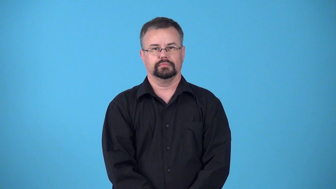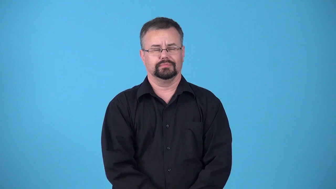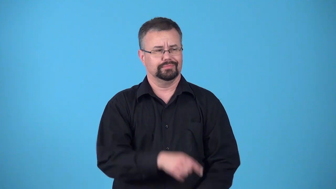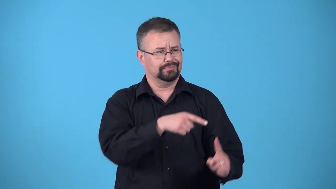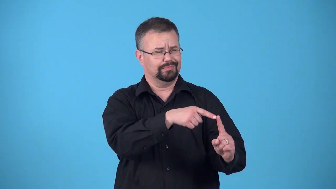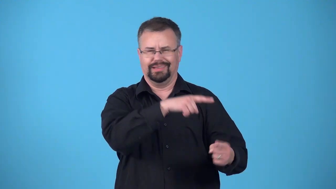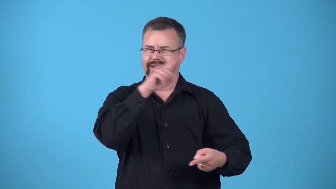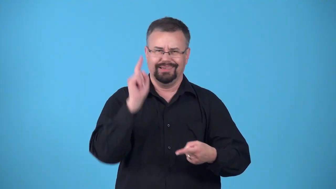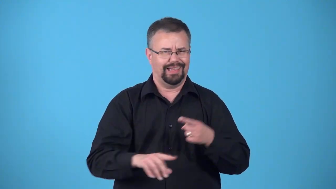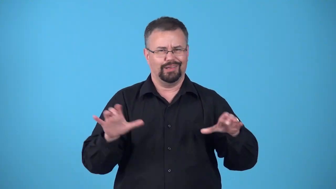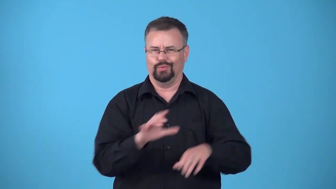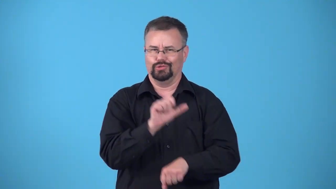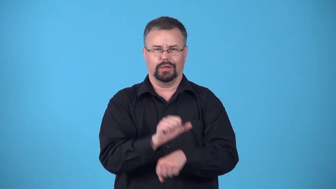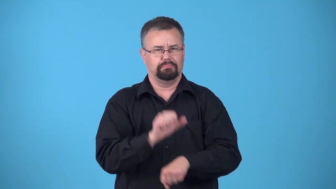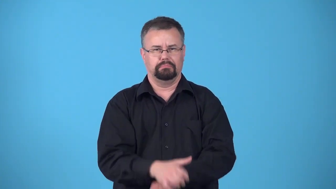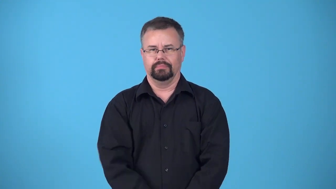small dog, tall weeds